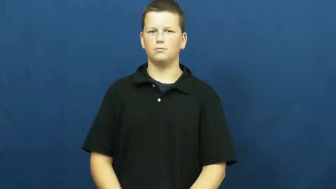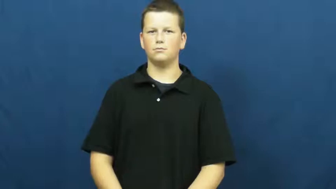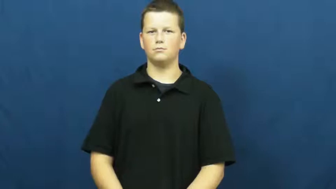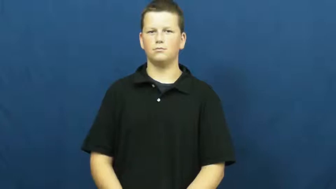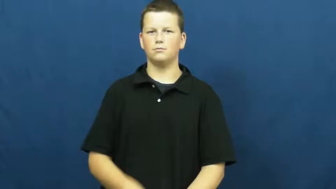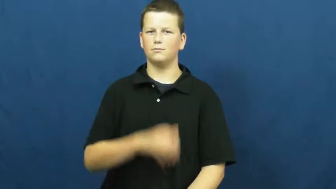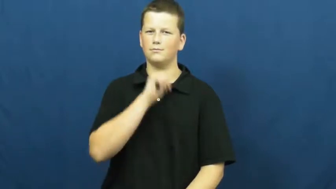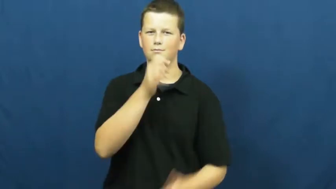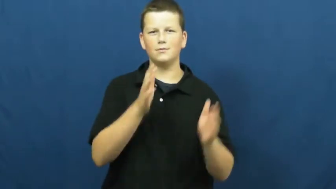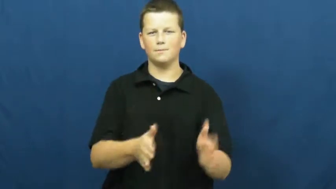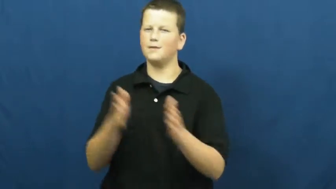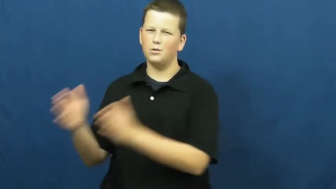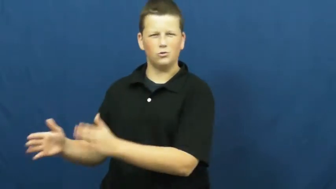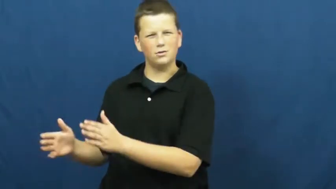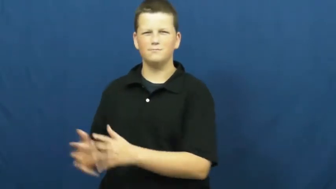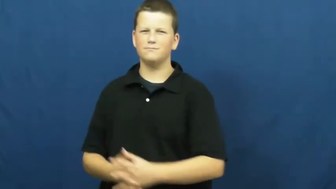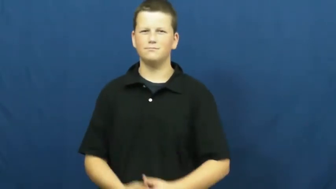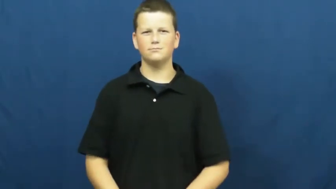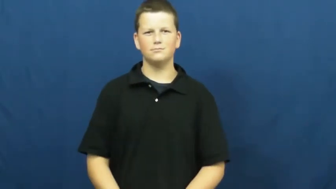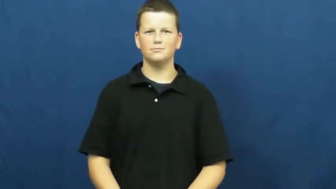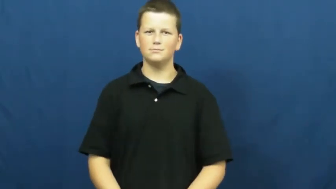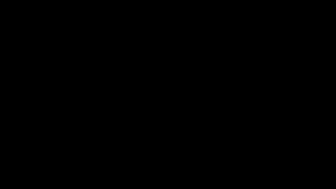unprepared,planless,cold,flat-footed